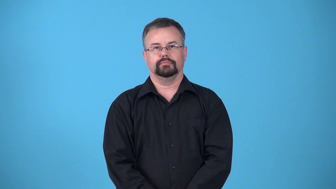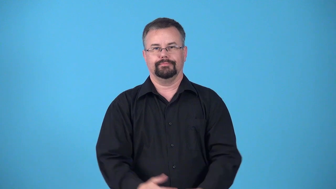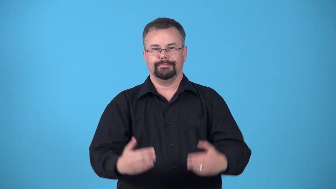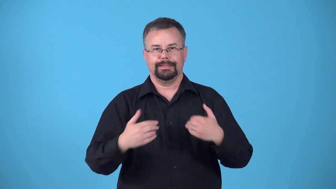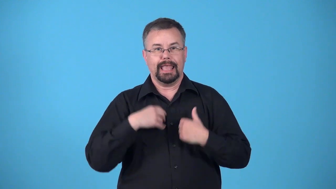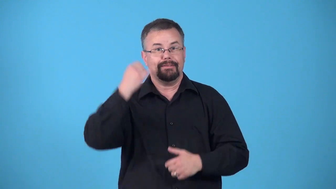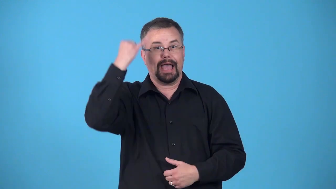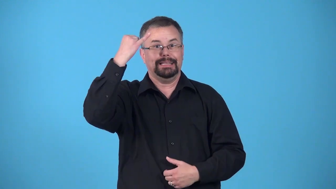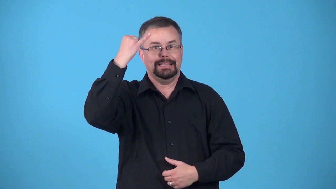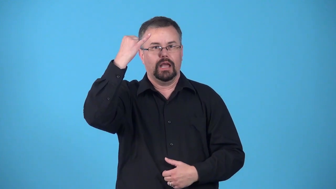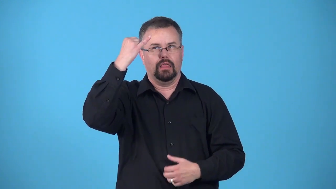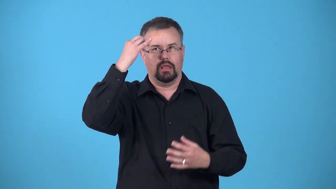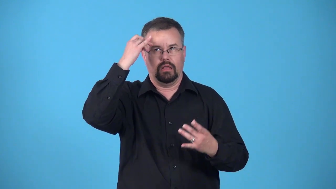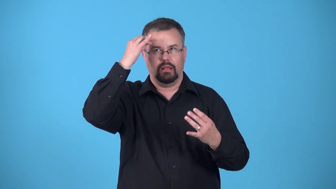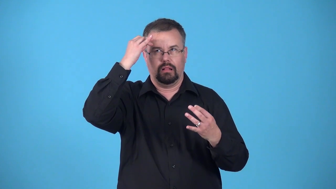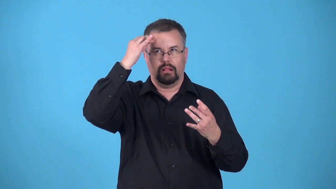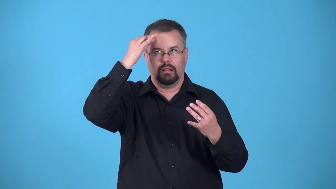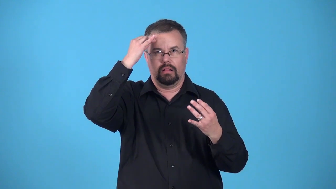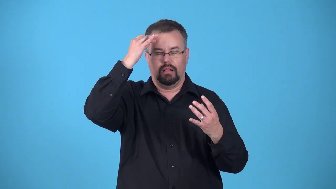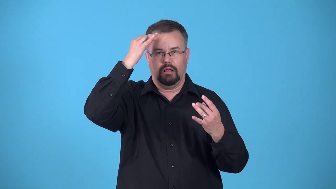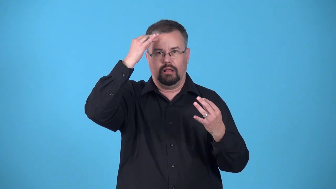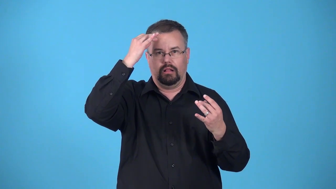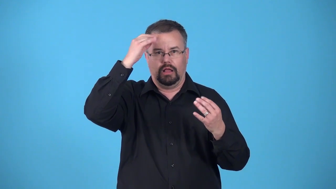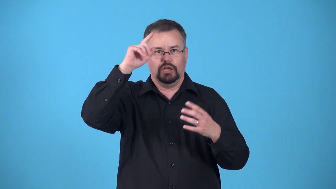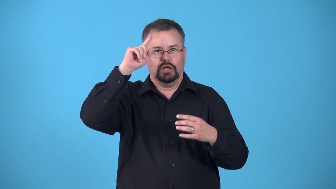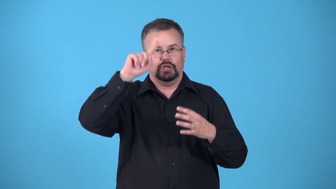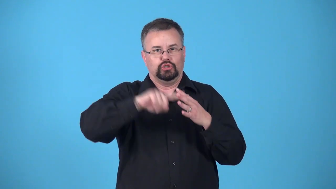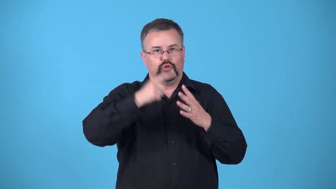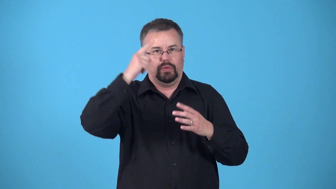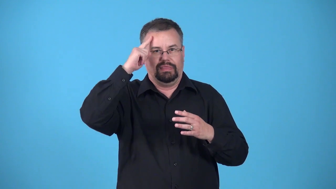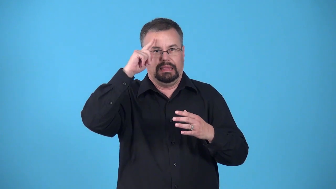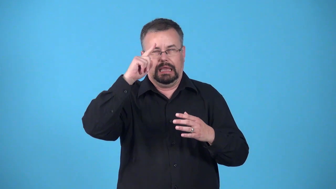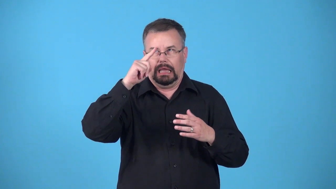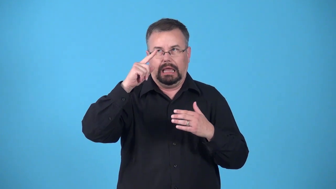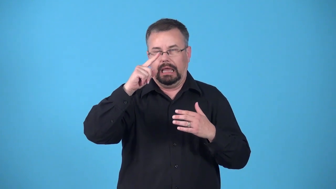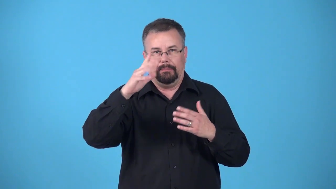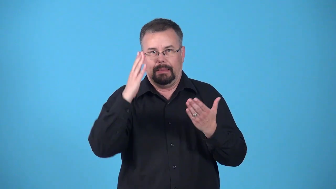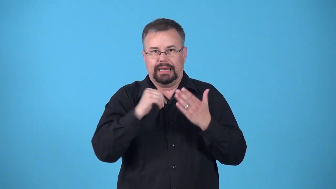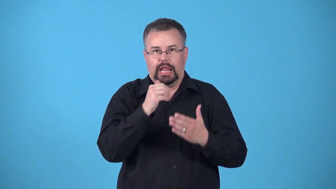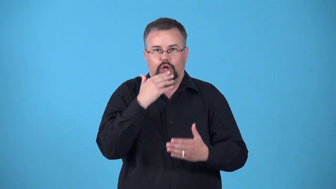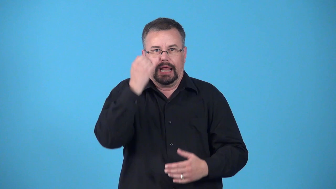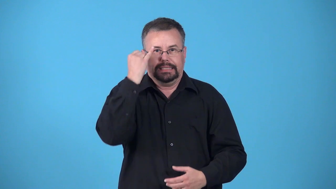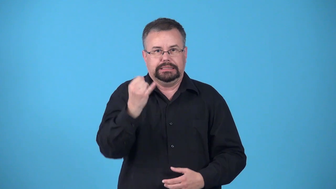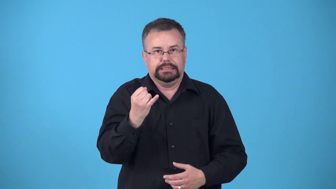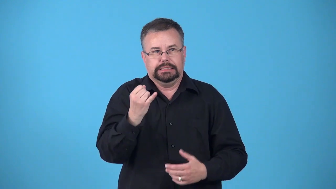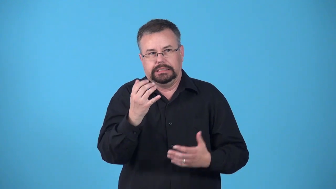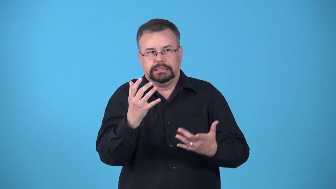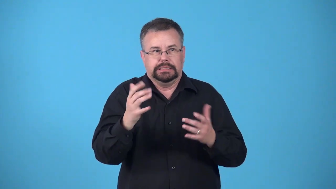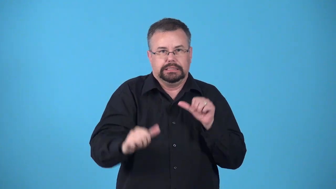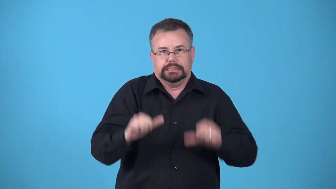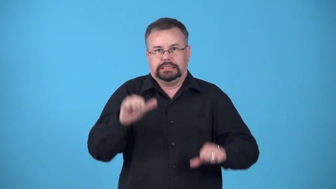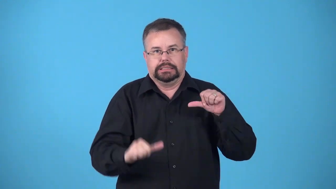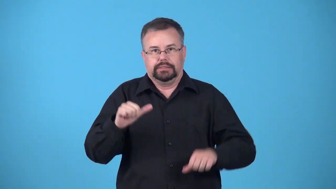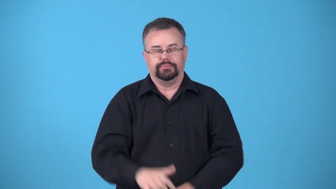second thoughts